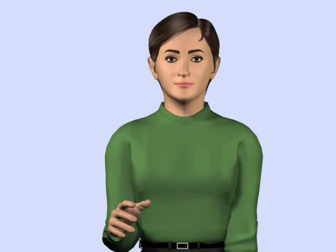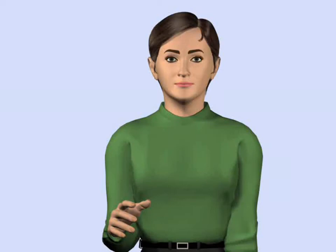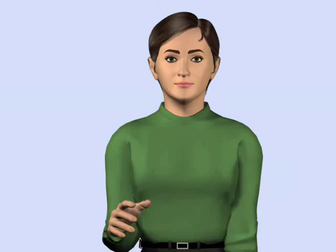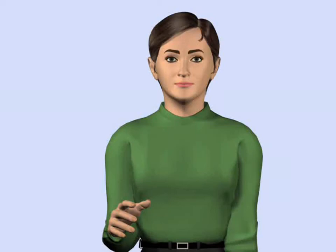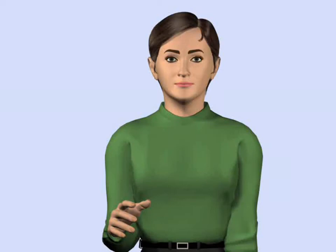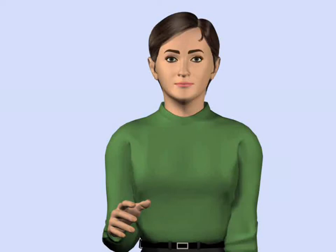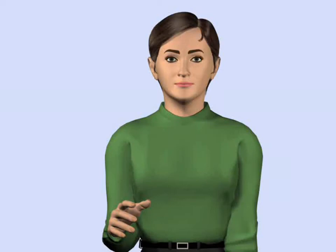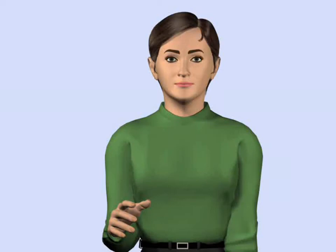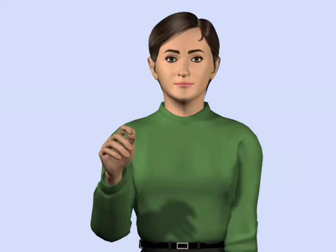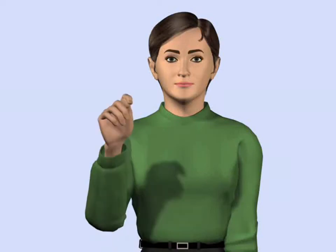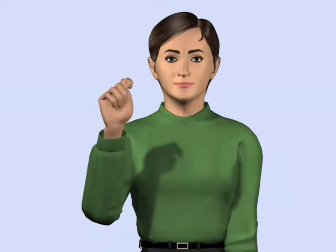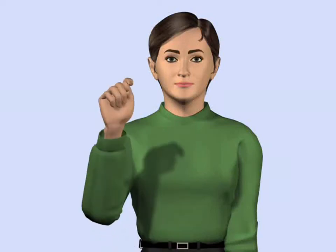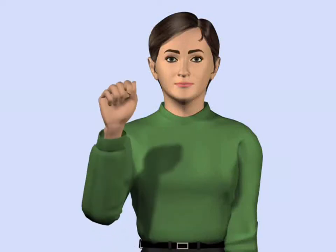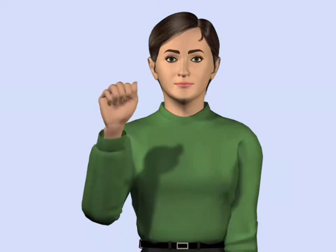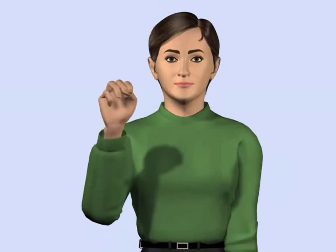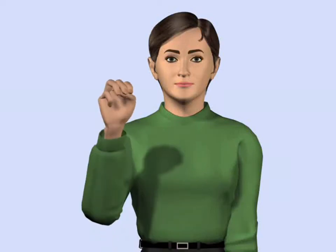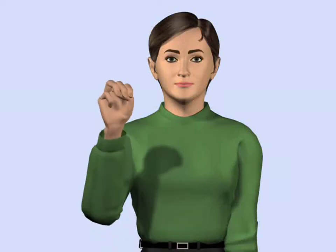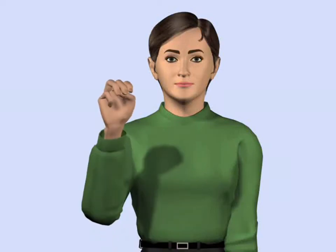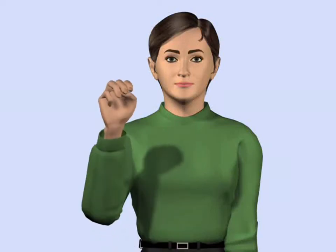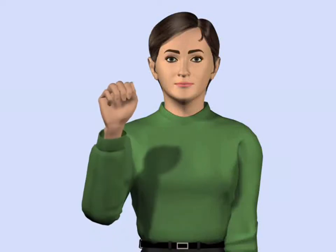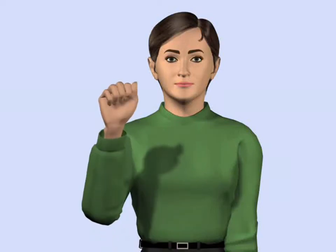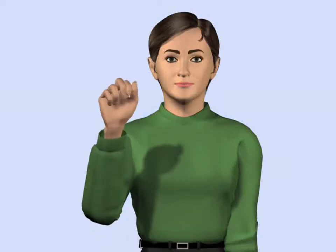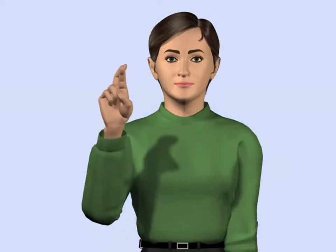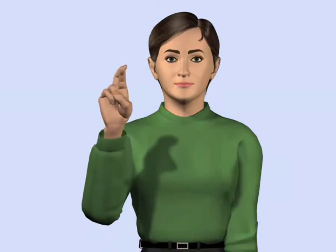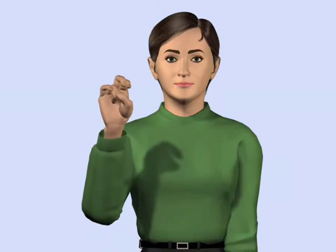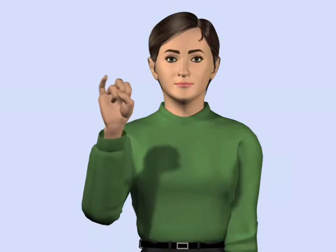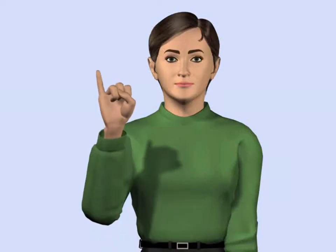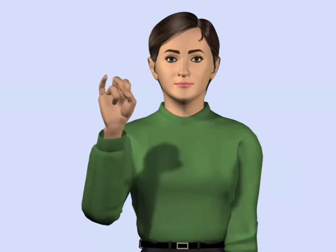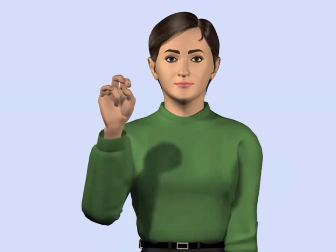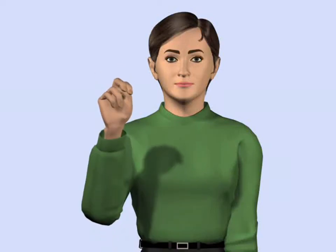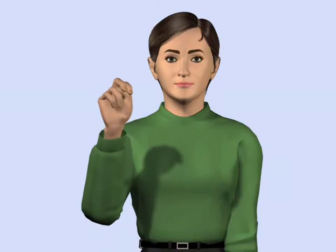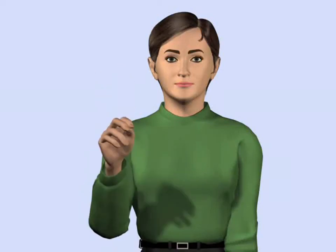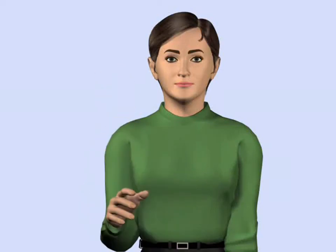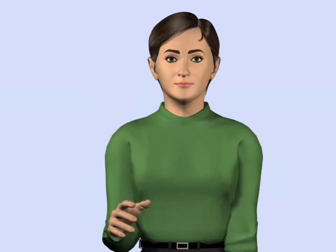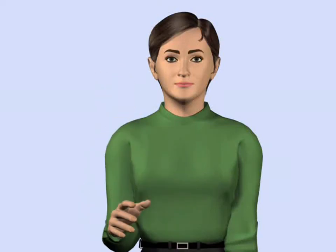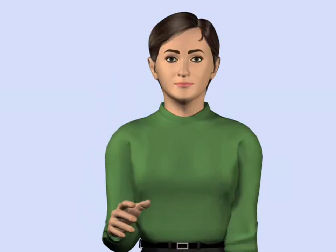tamarin